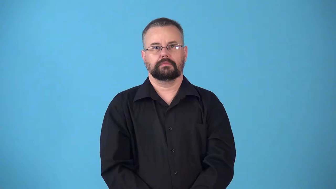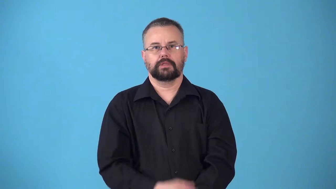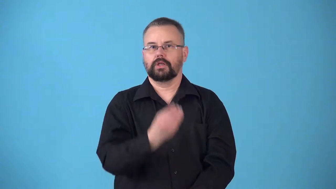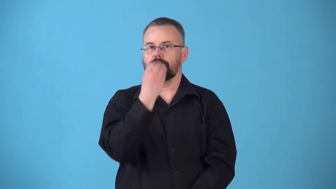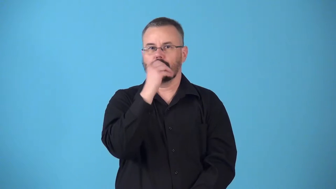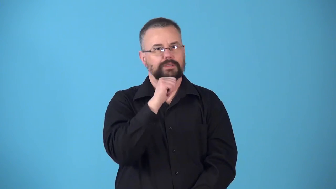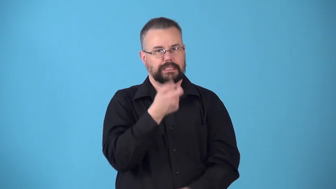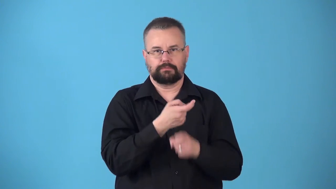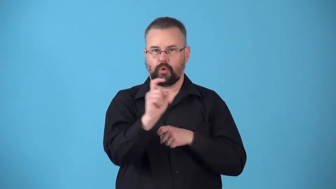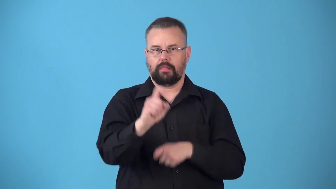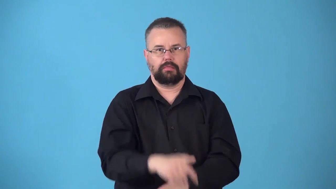nonperishable